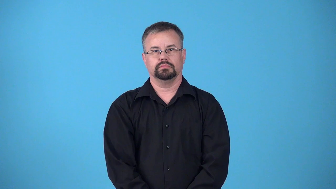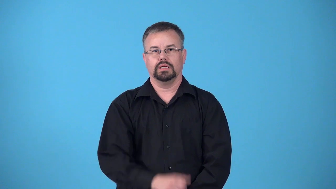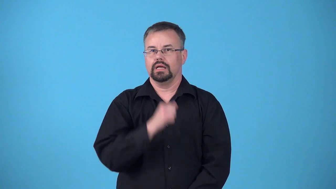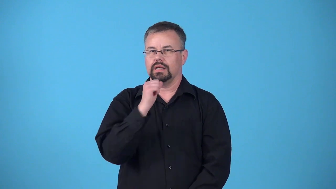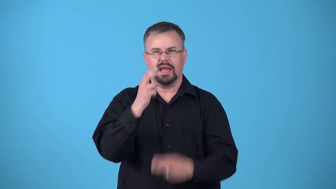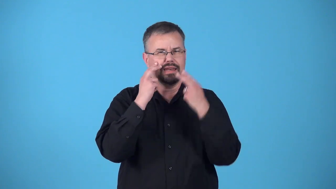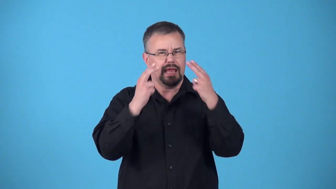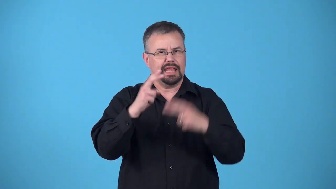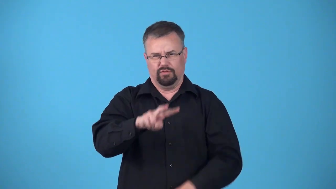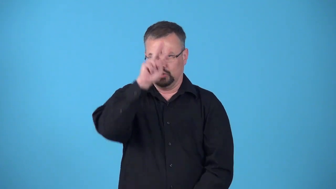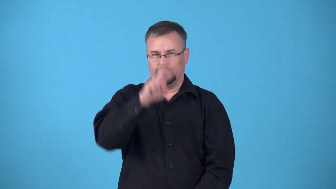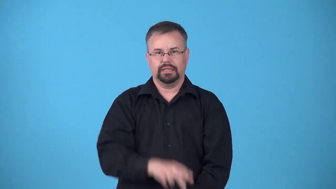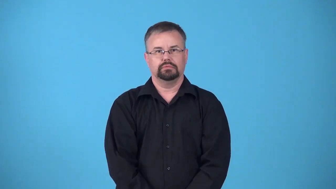I wasn't born yesterday